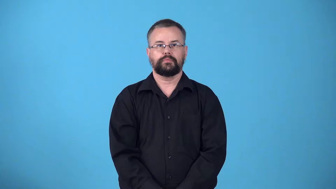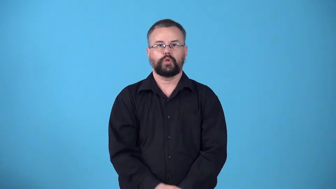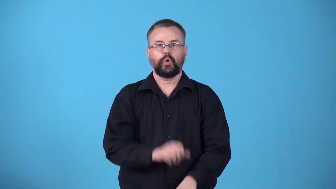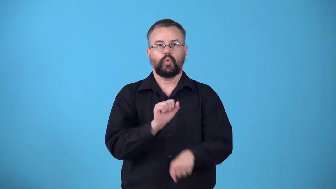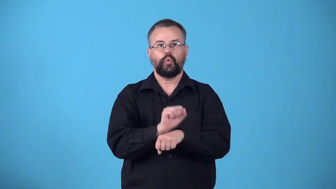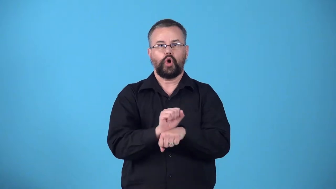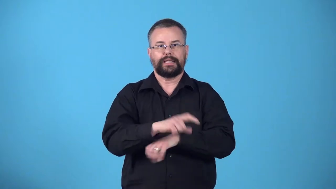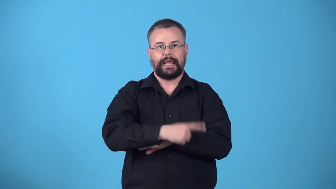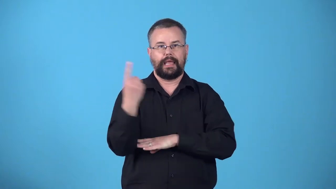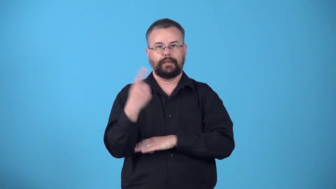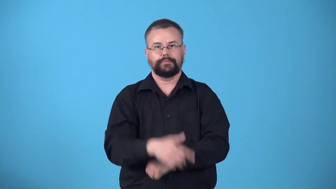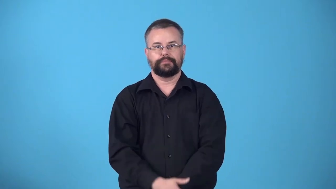workday